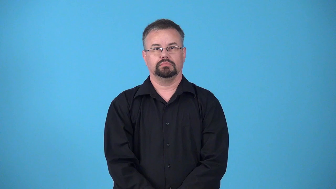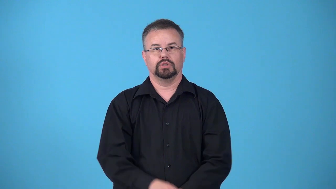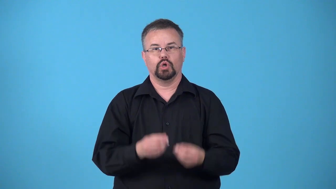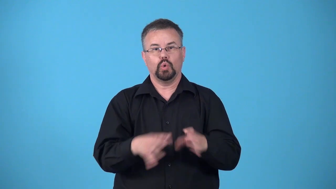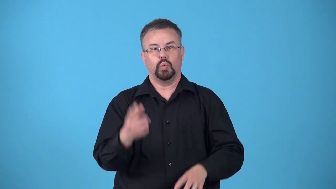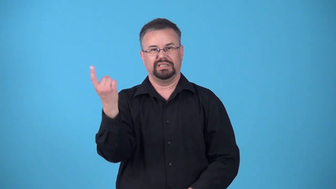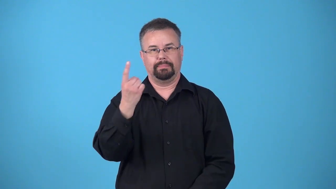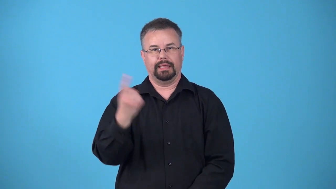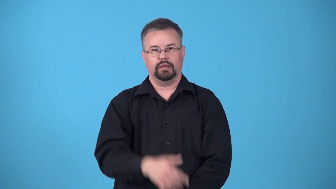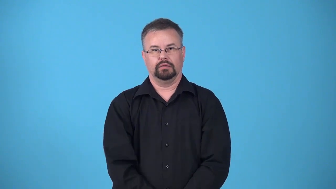kiss something goodbye